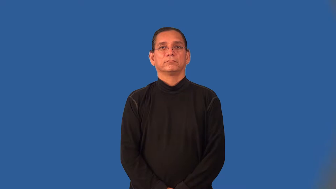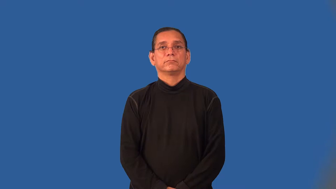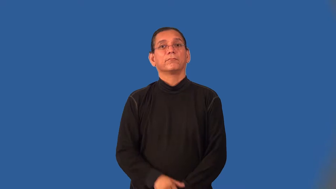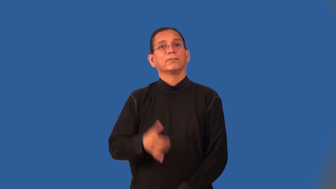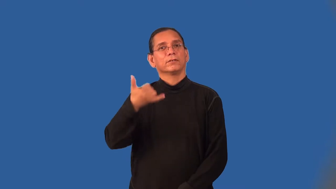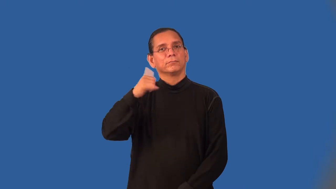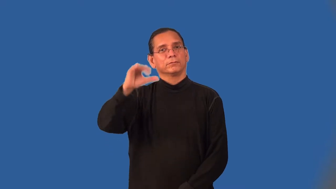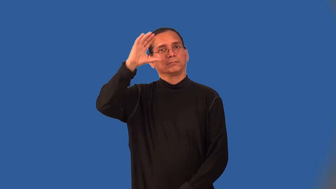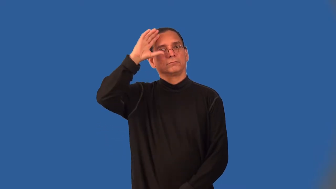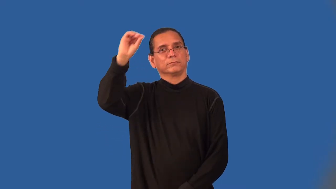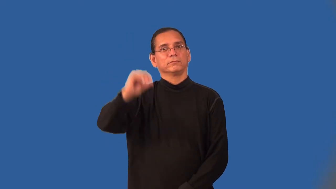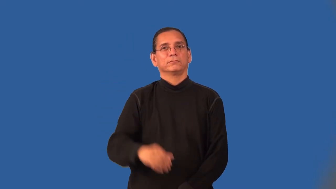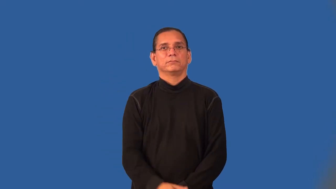playboy,roue,rounder